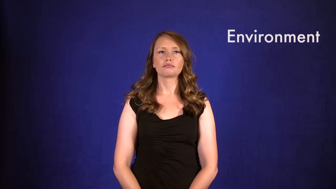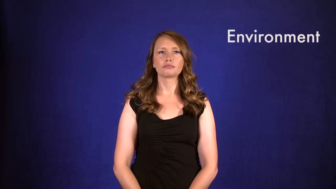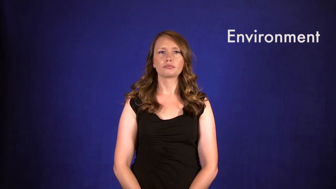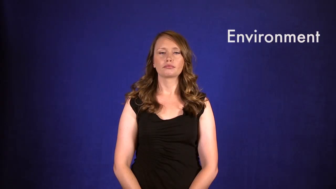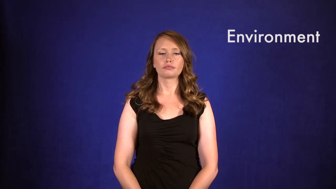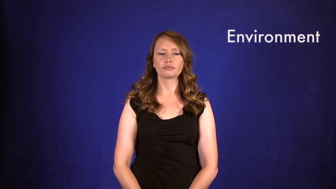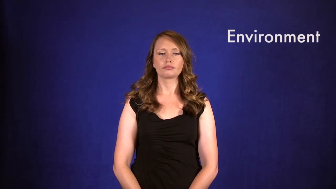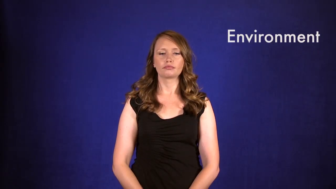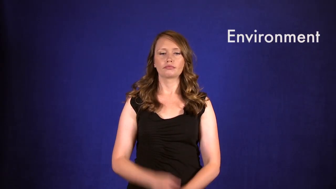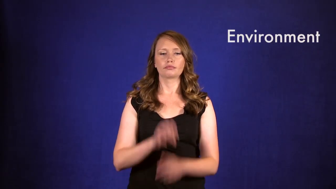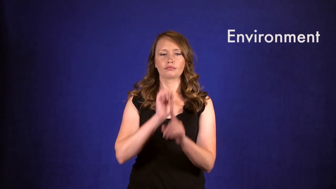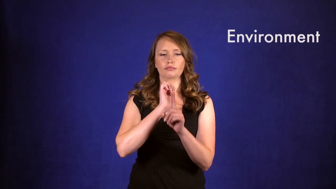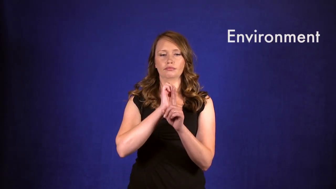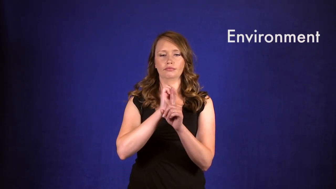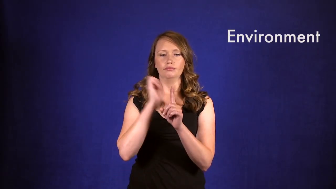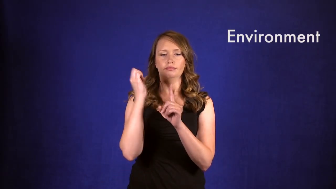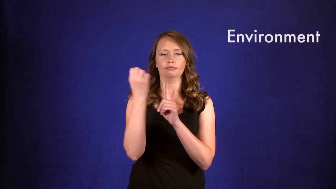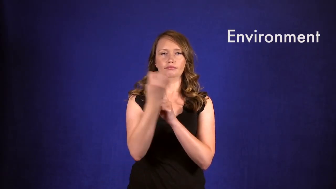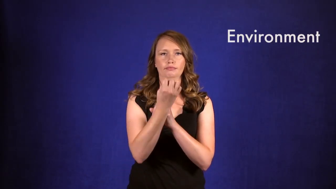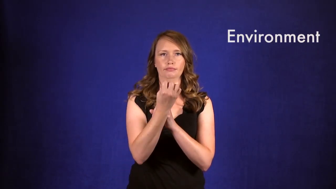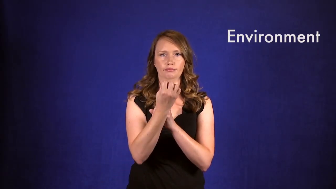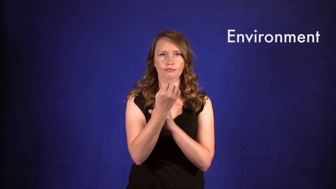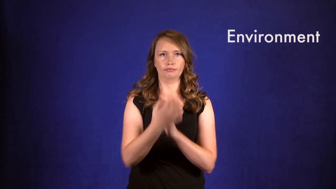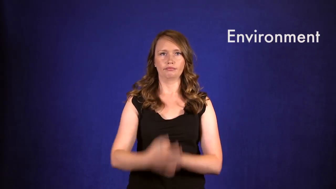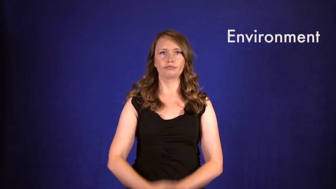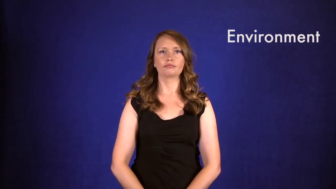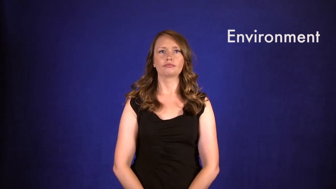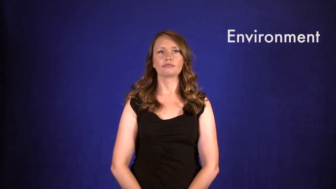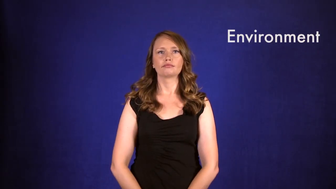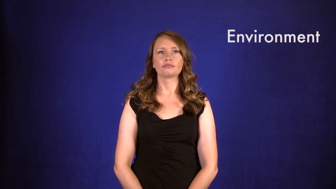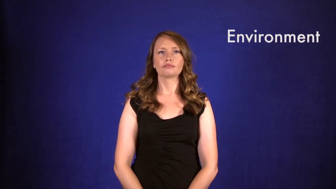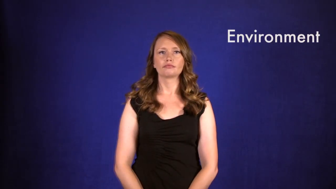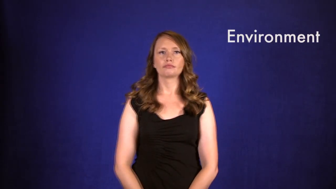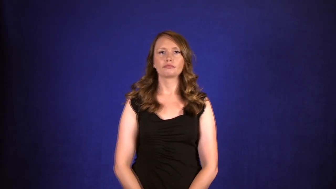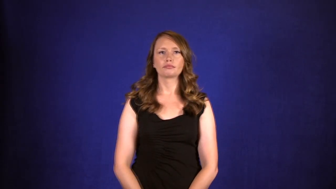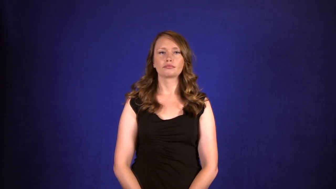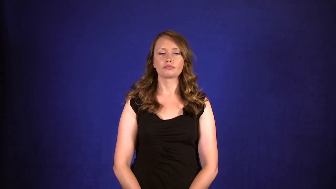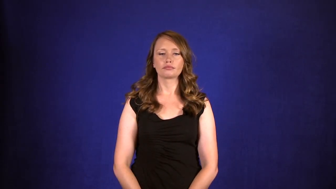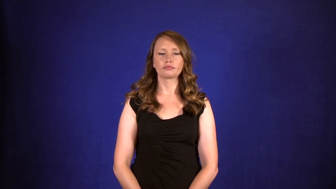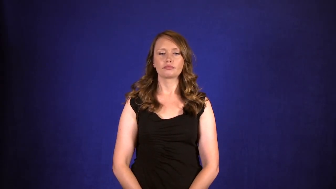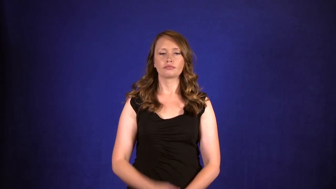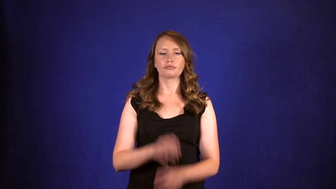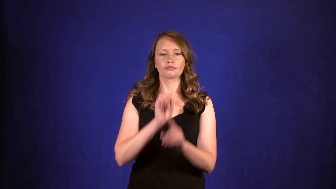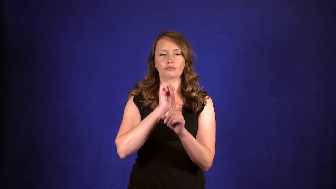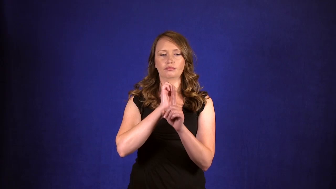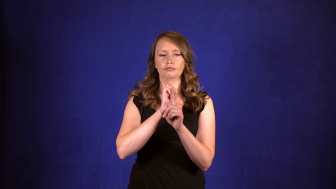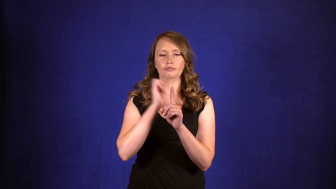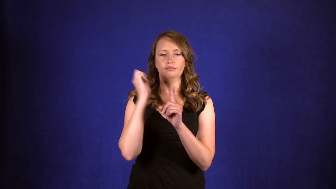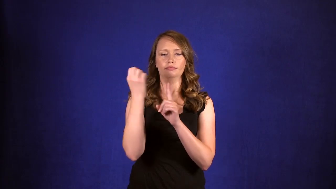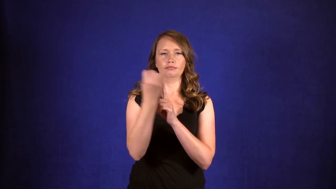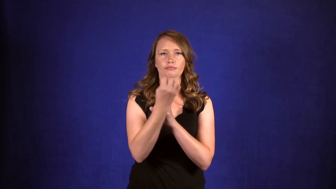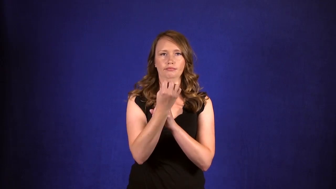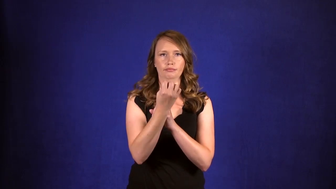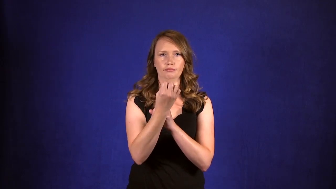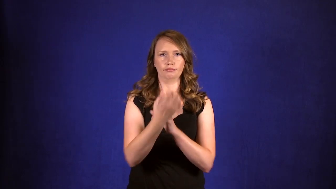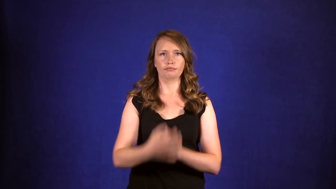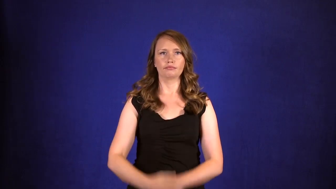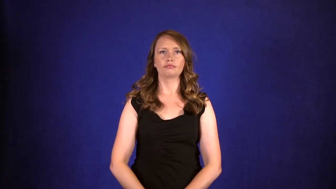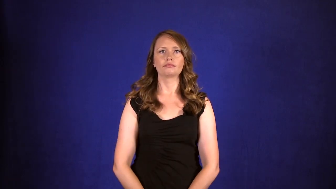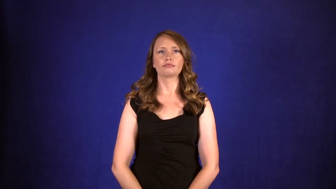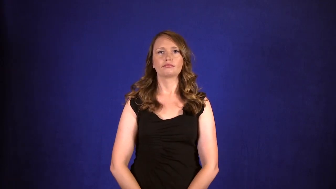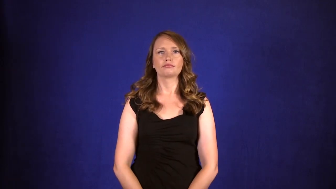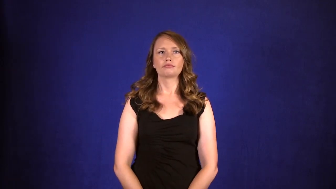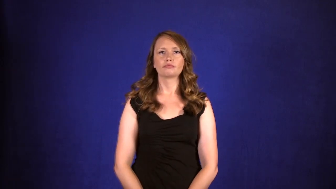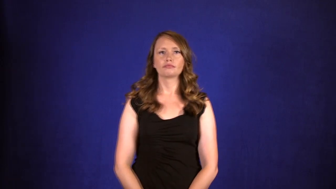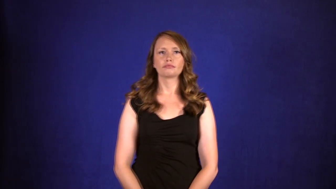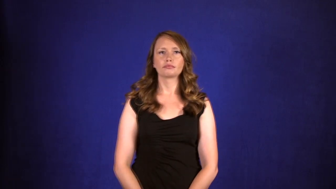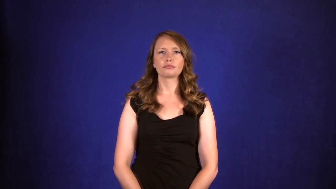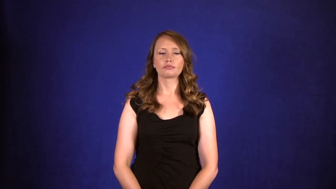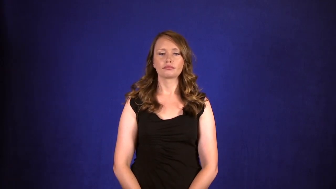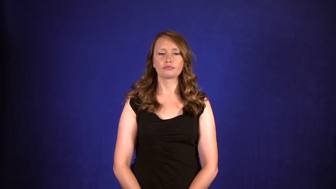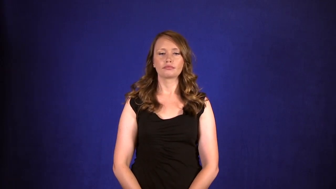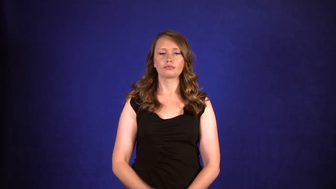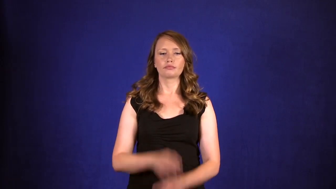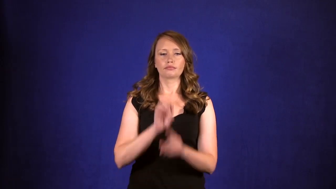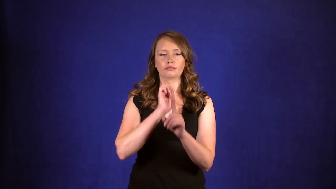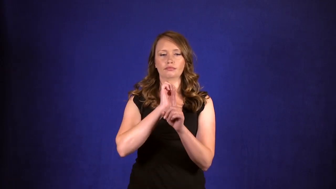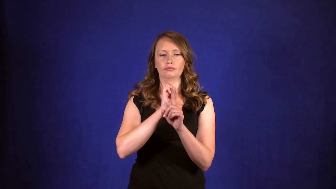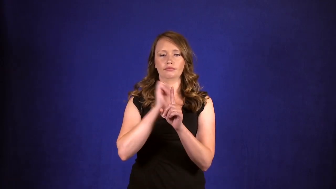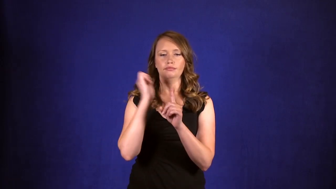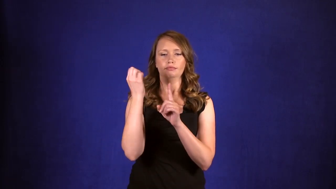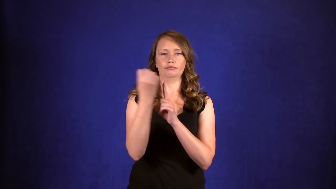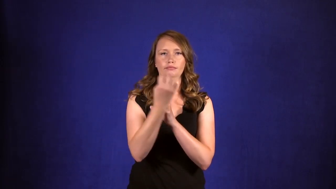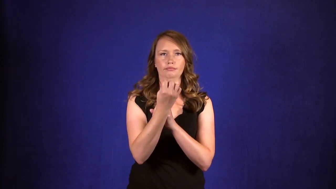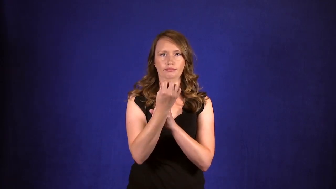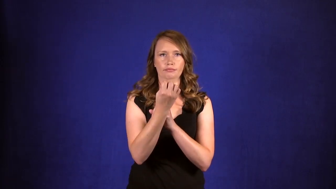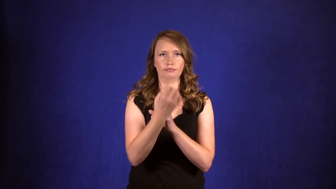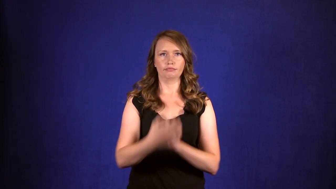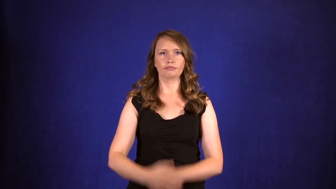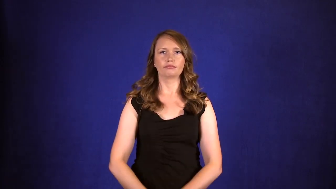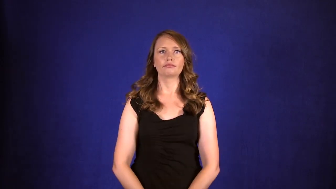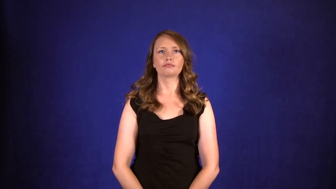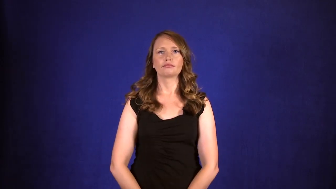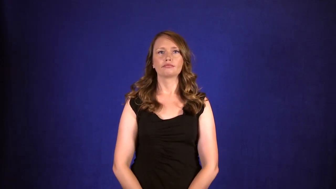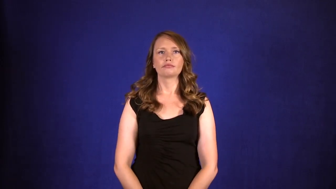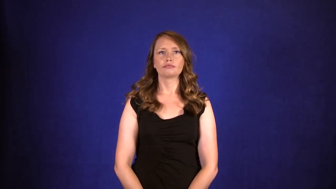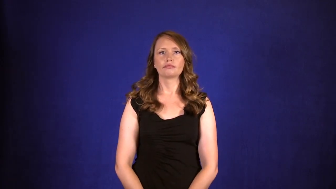Environment